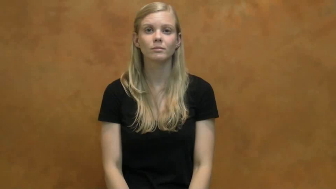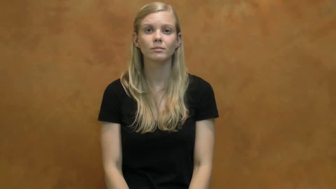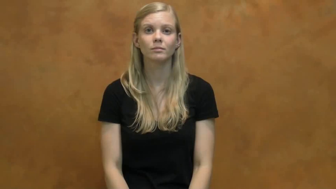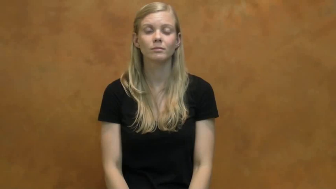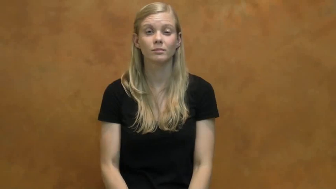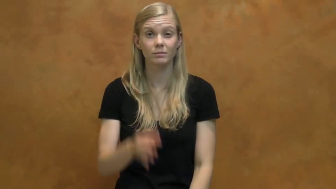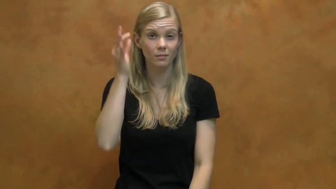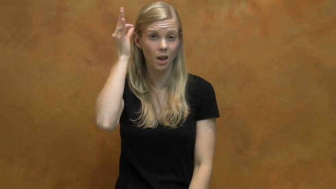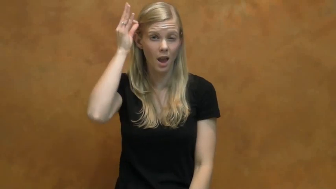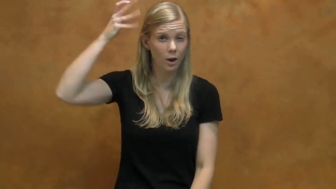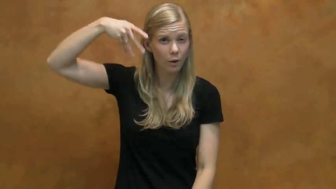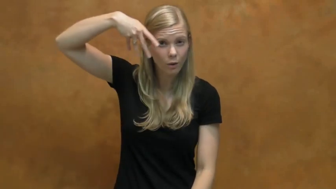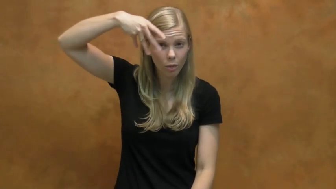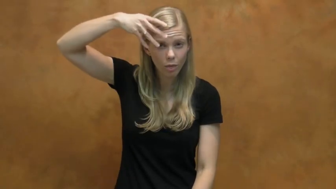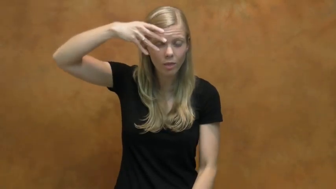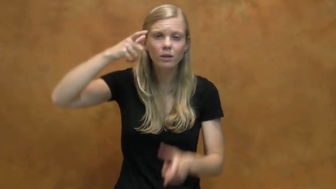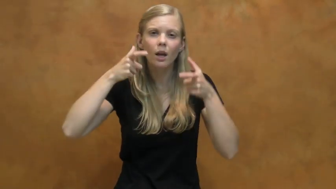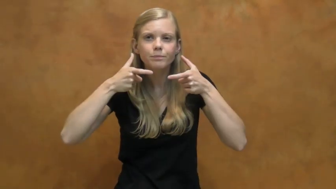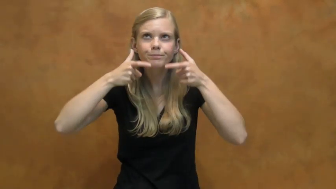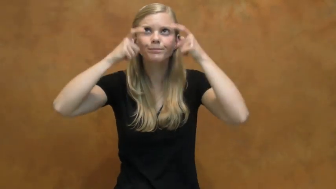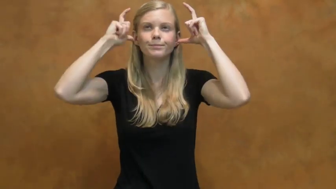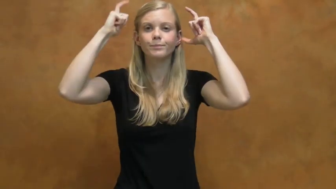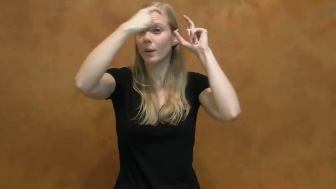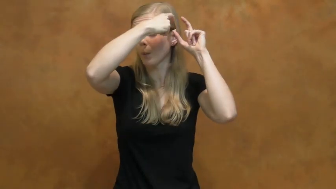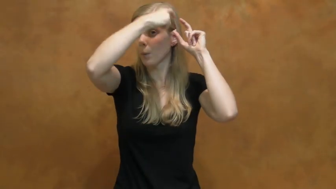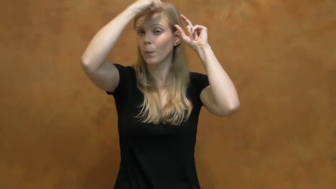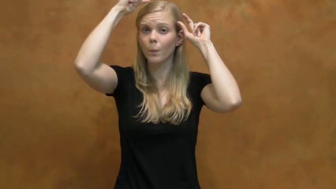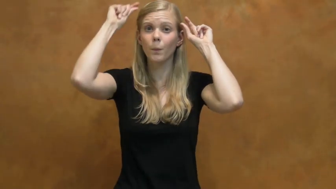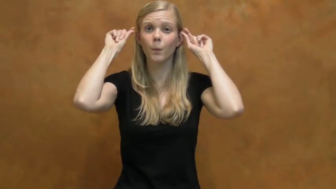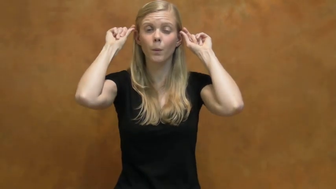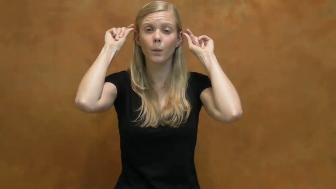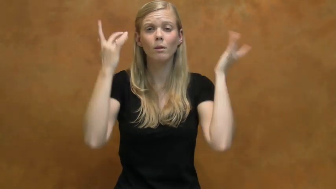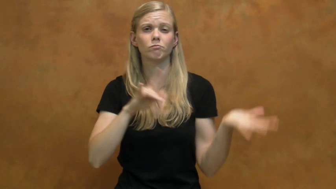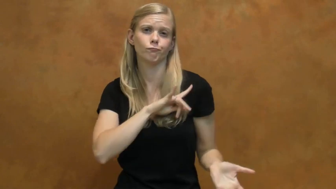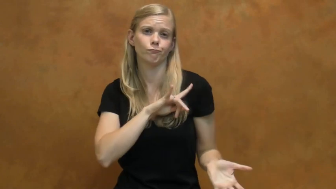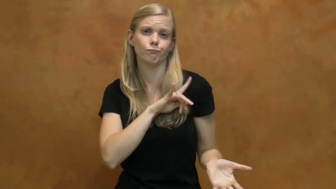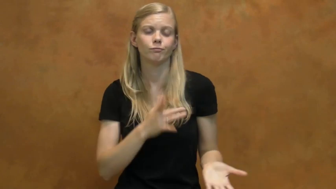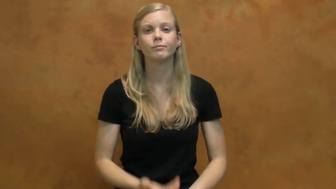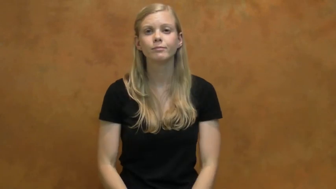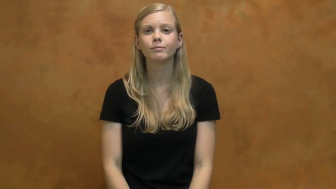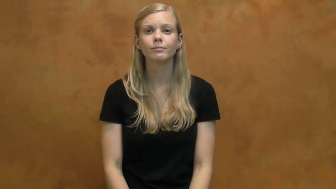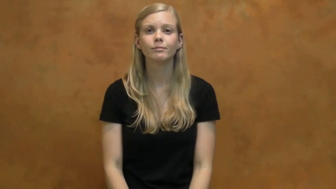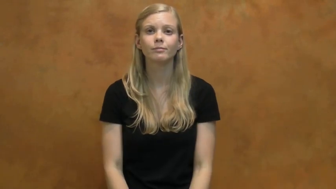headband